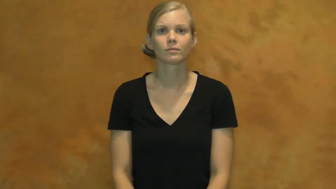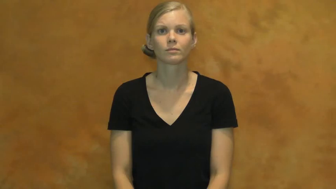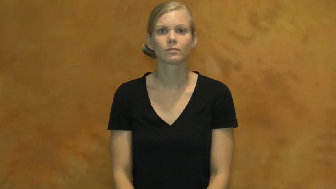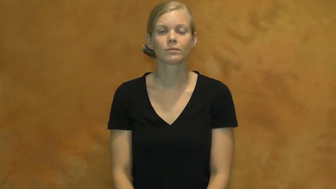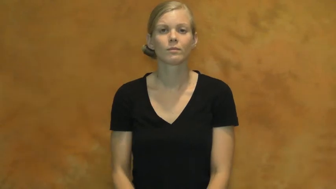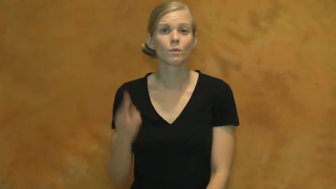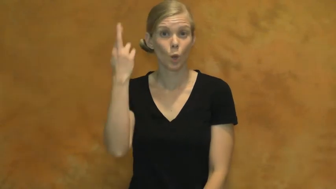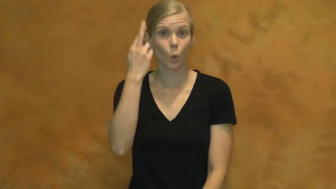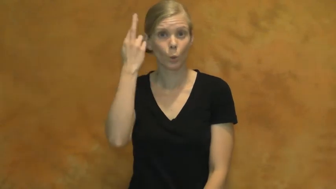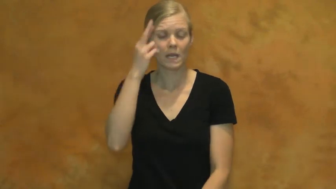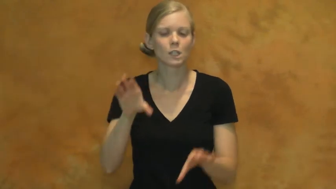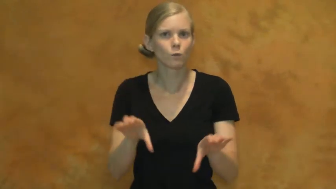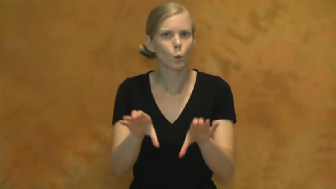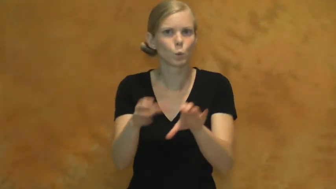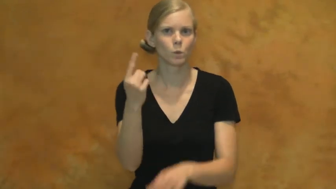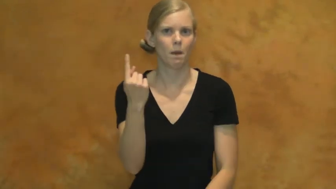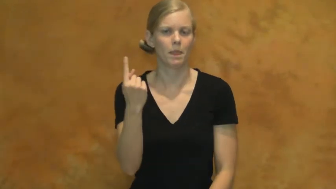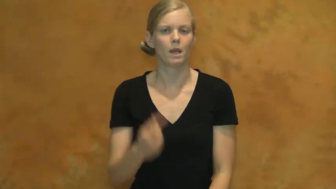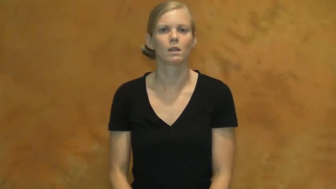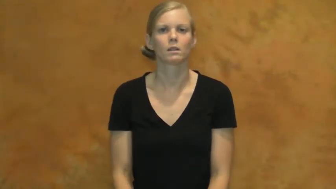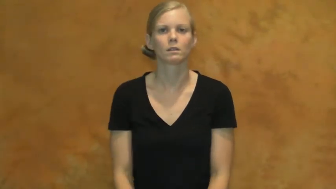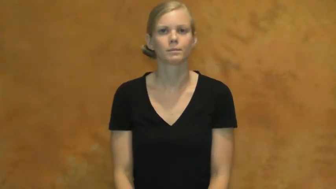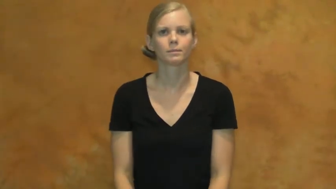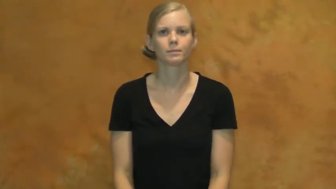motive